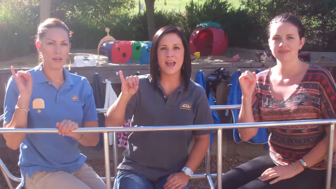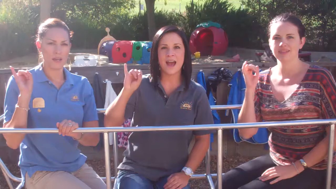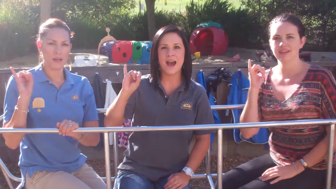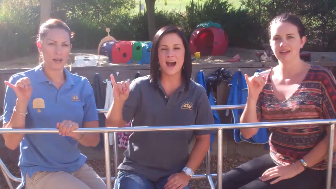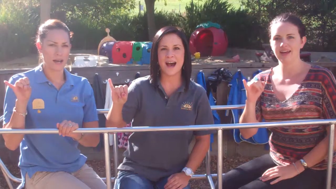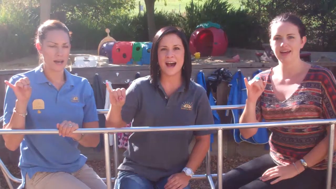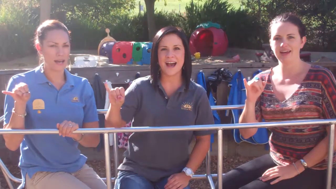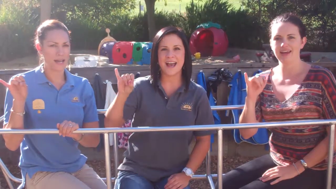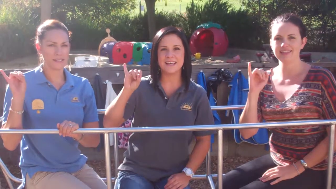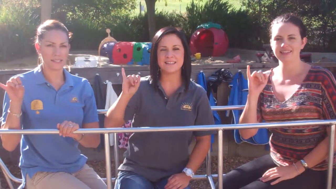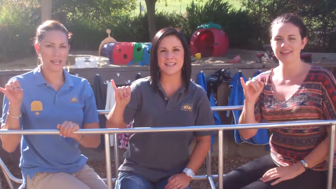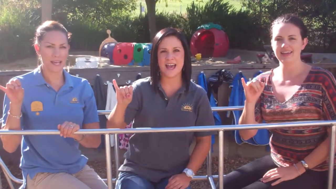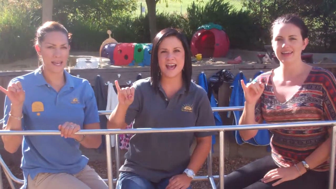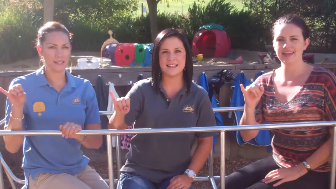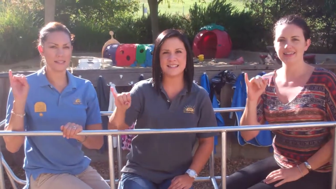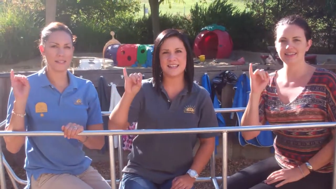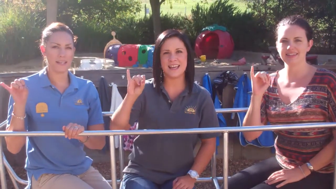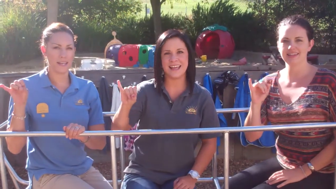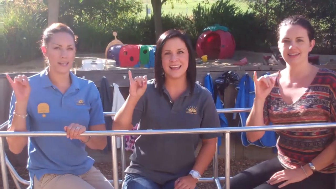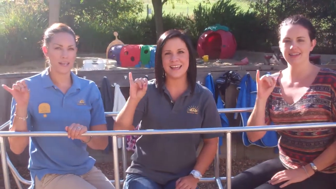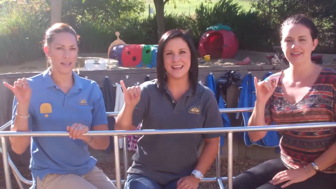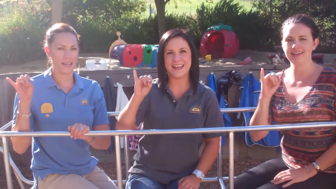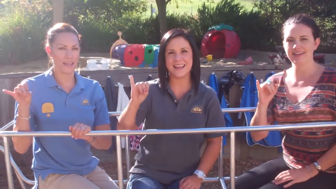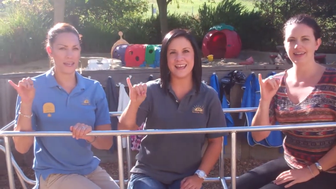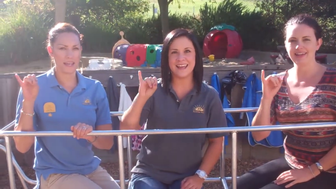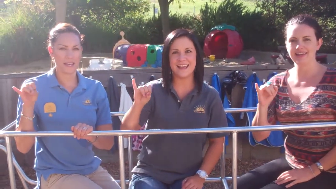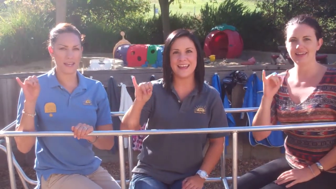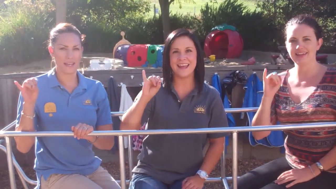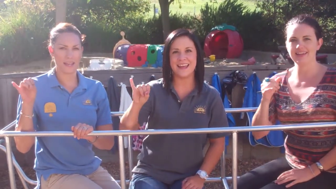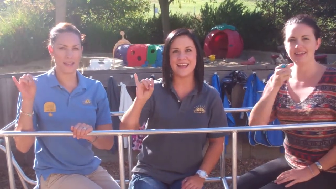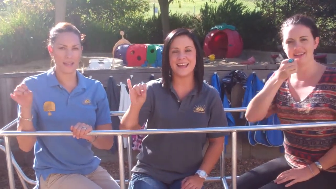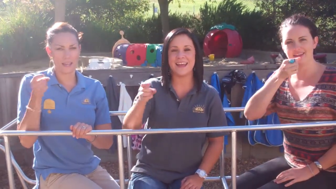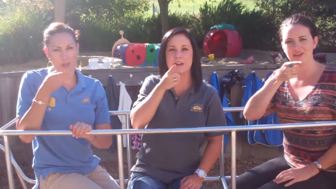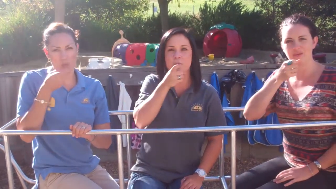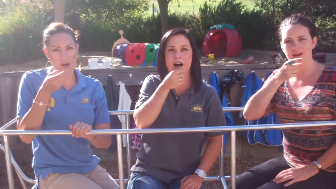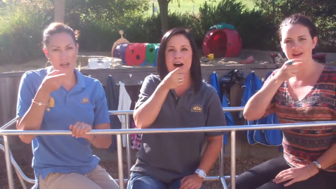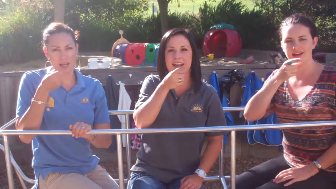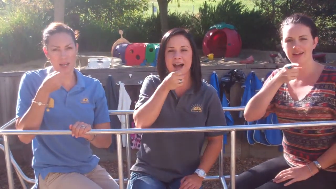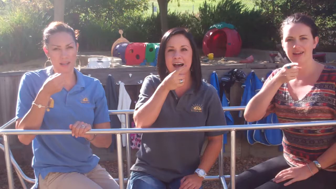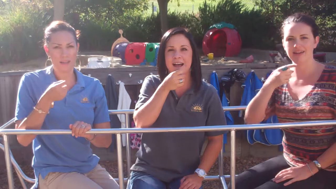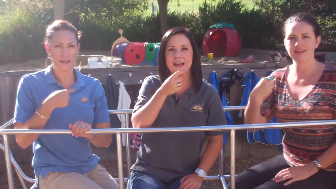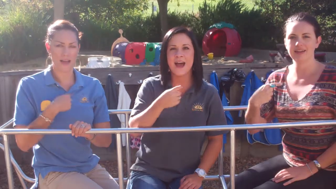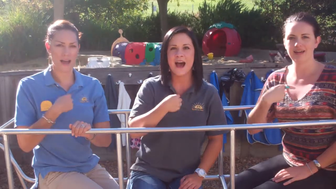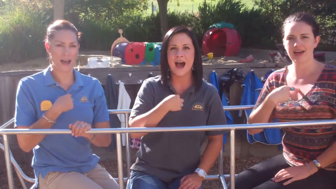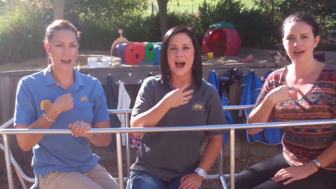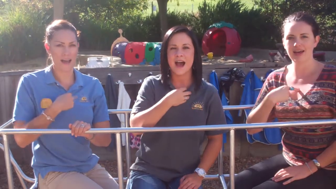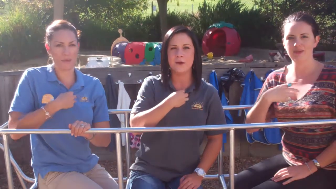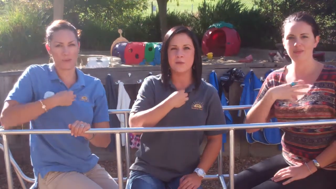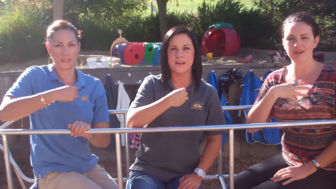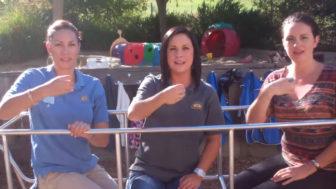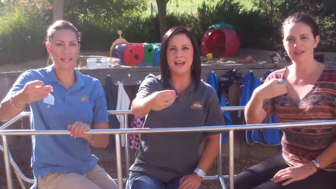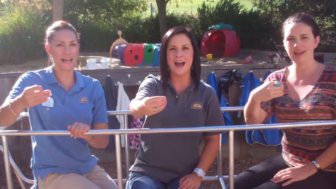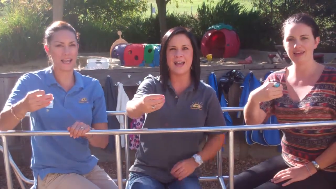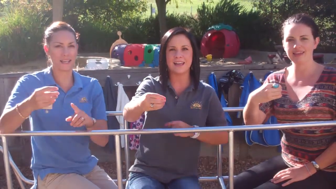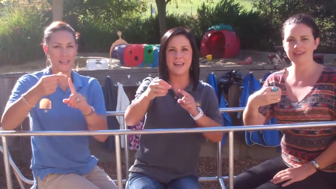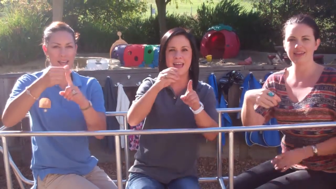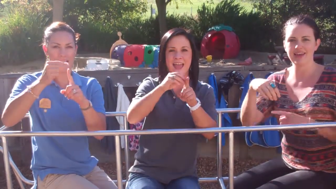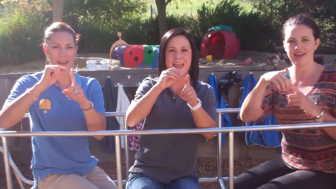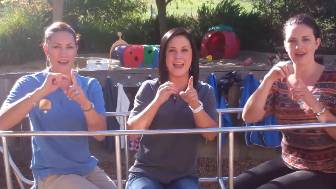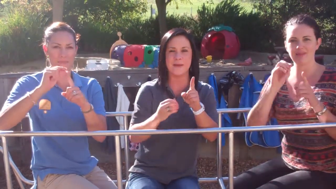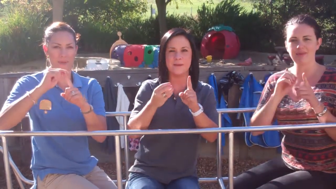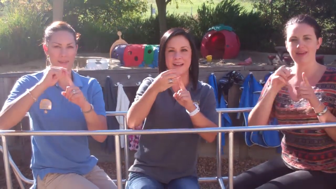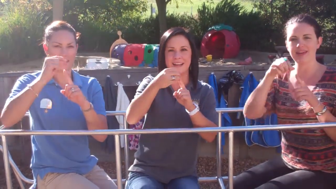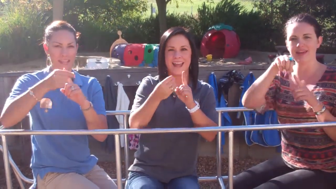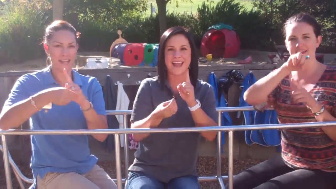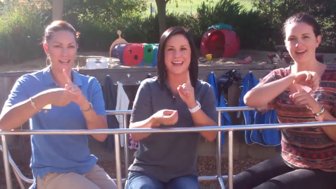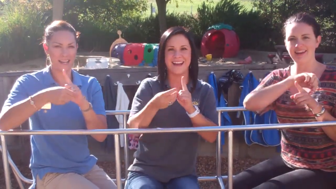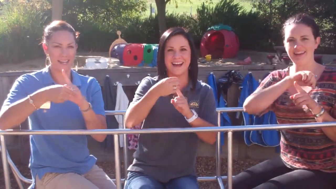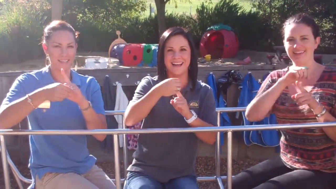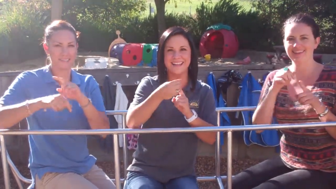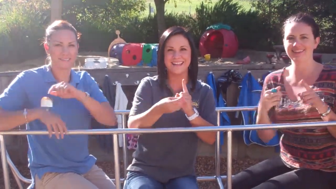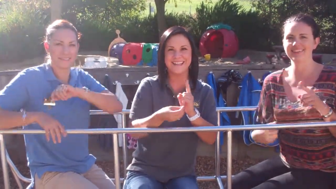IGUANA